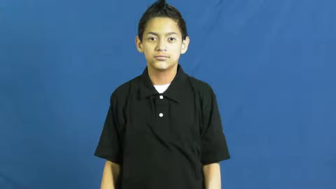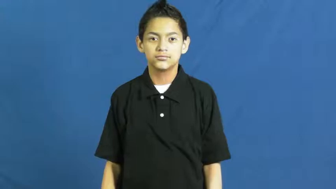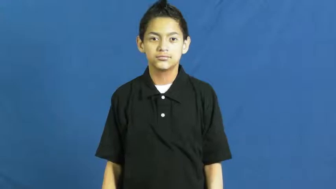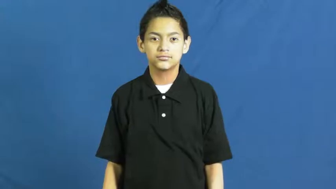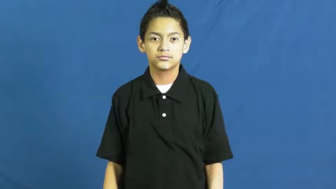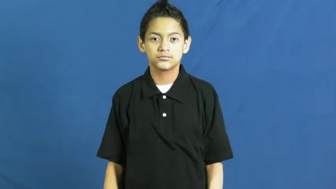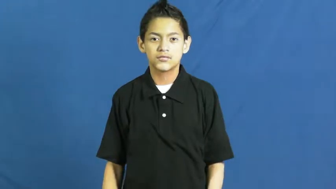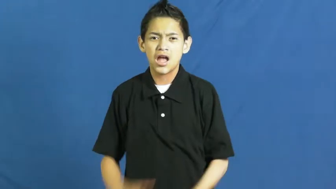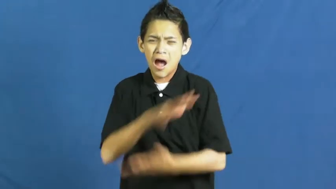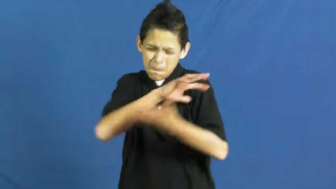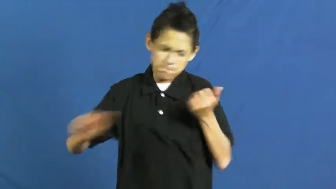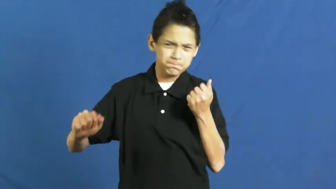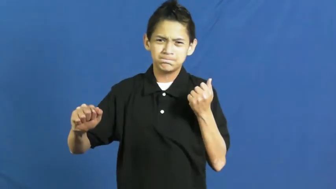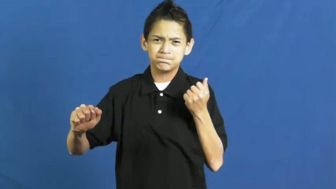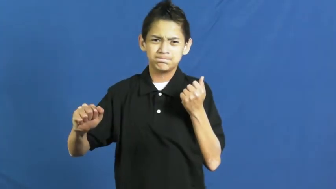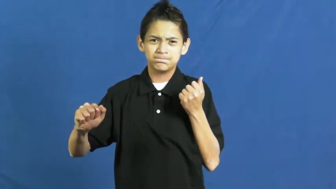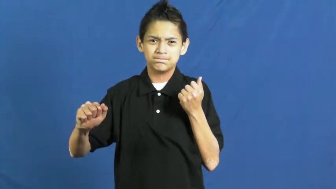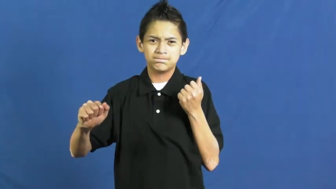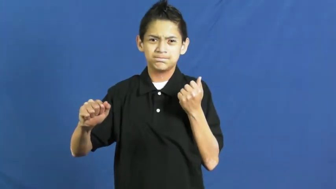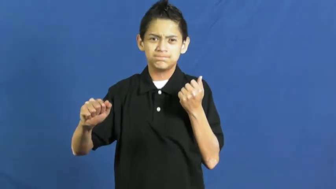tear up-destroy